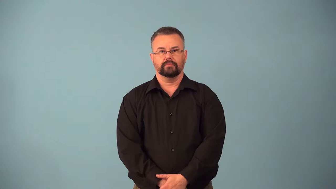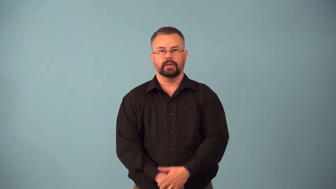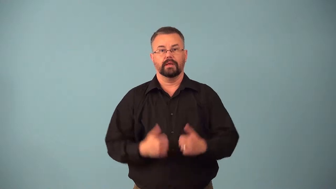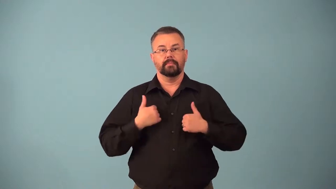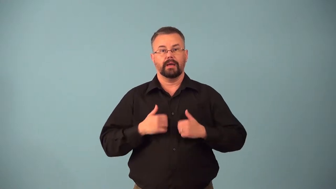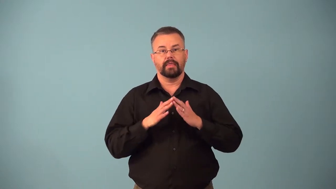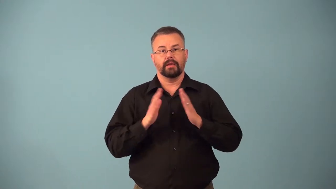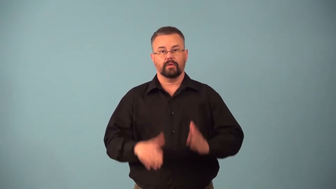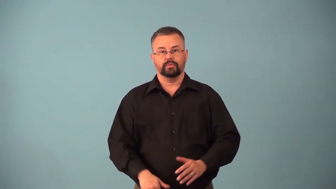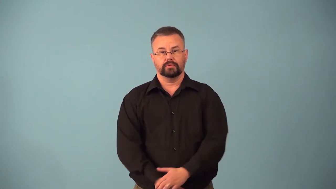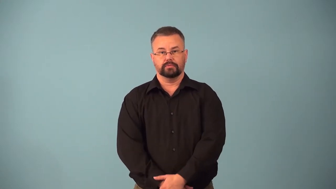bathhouse